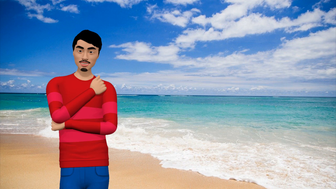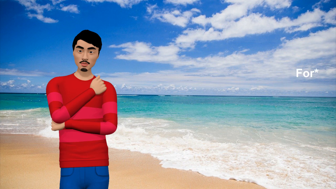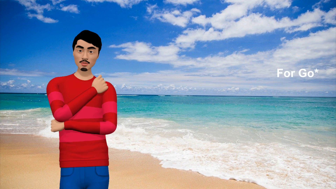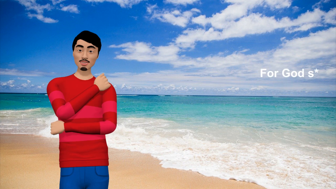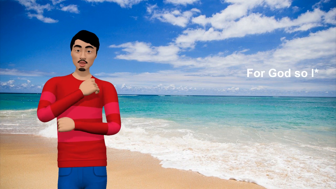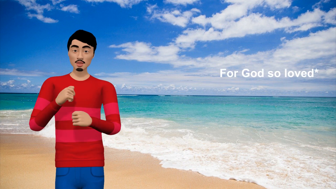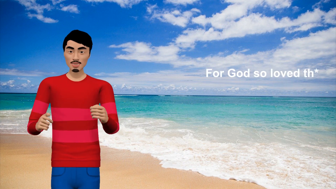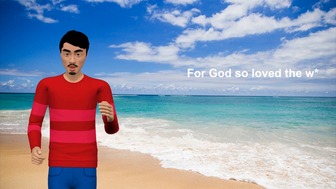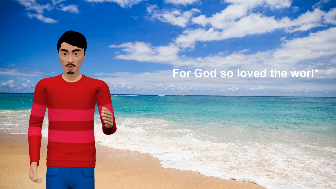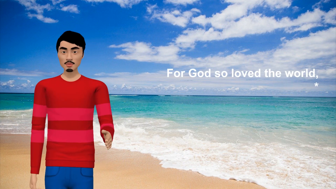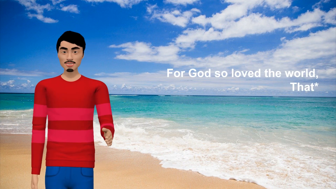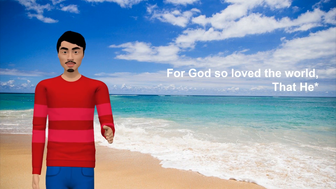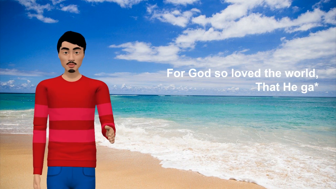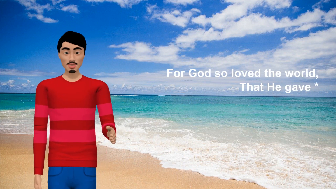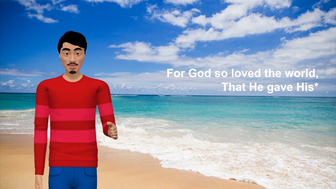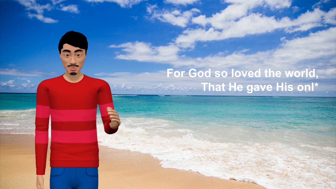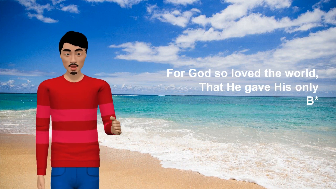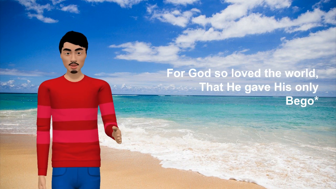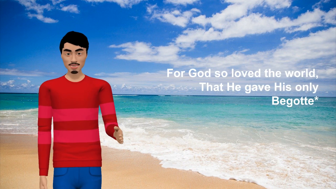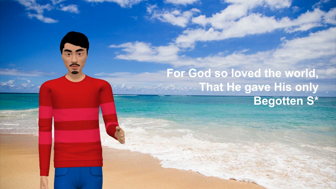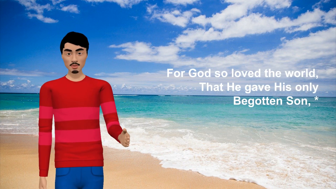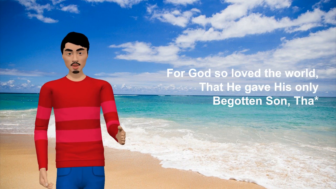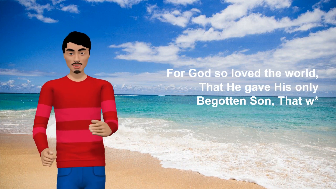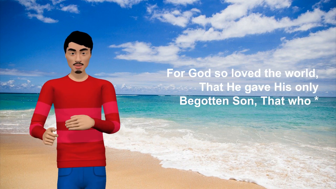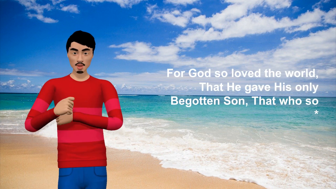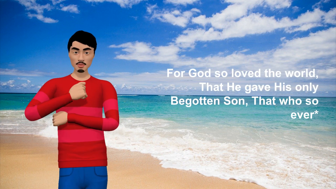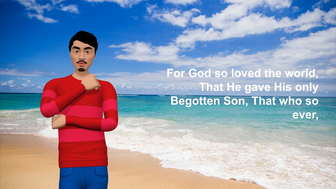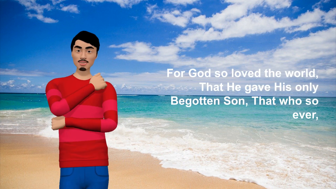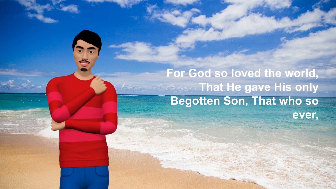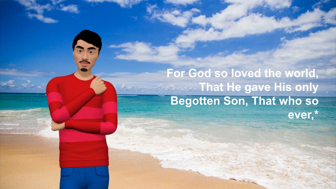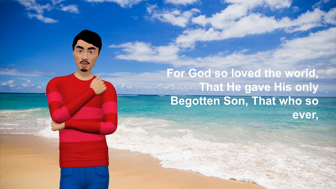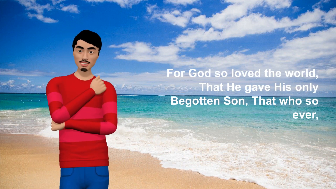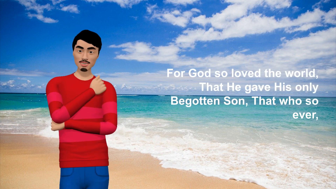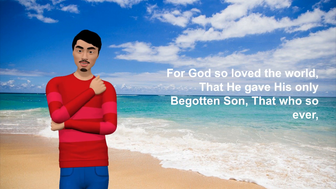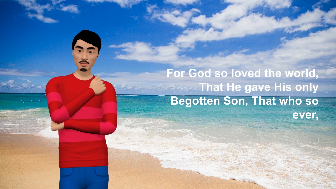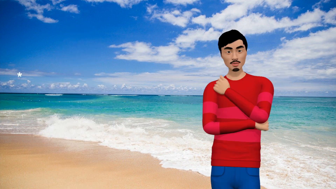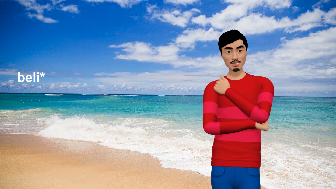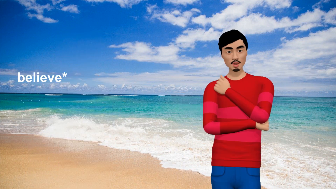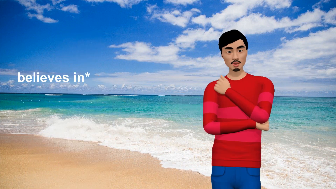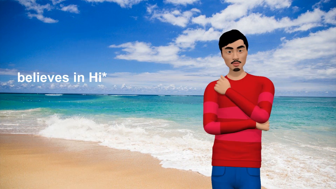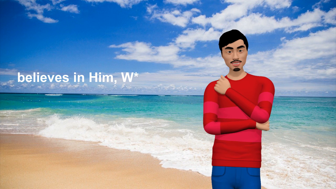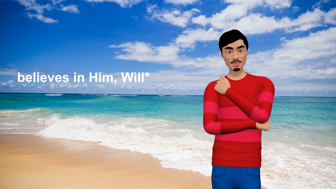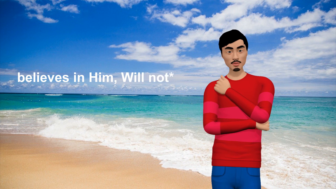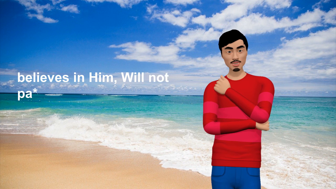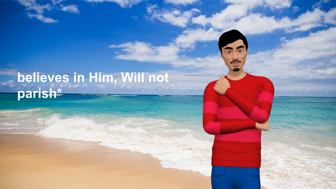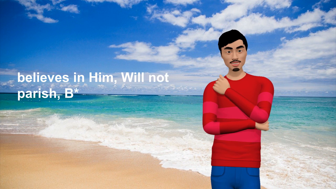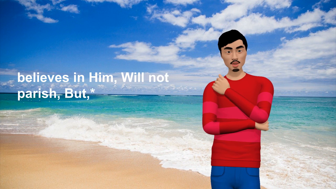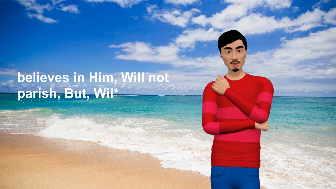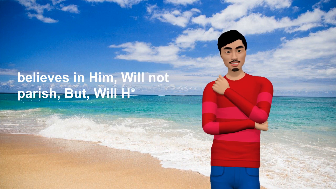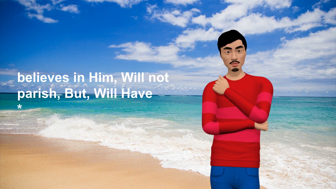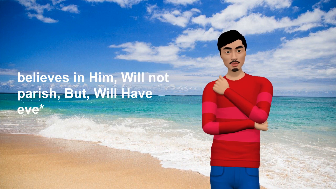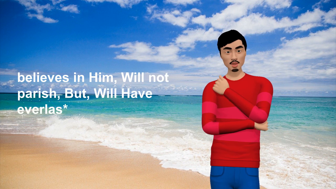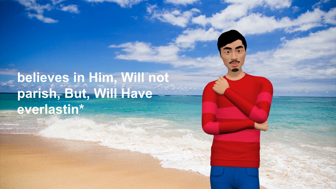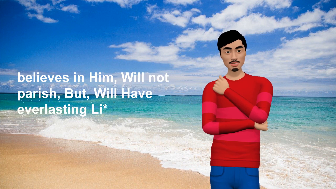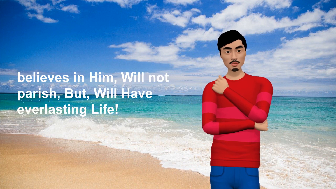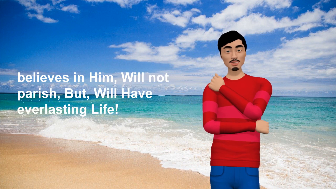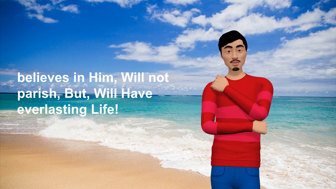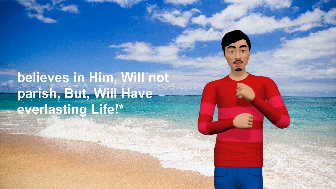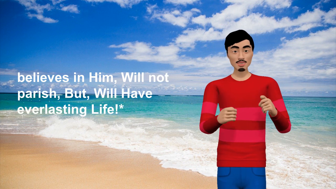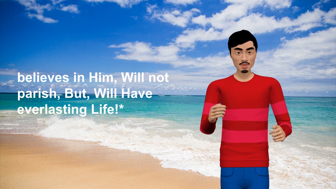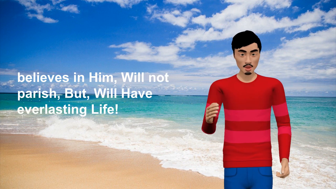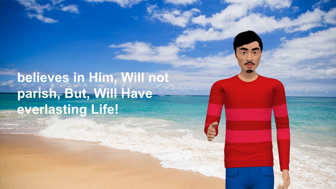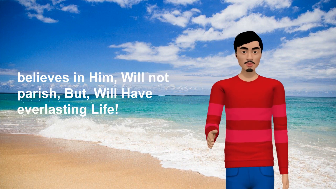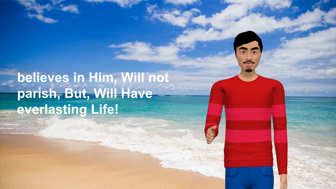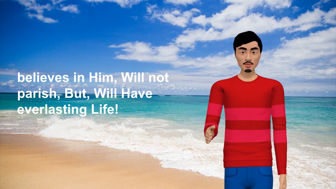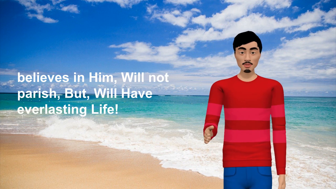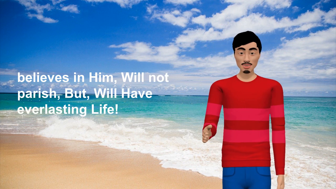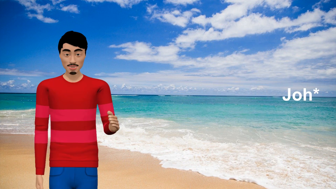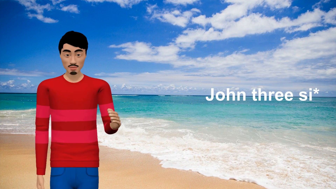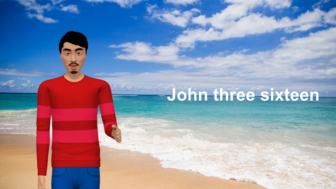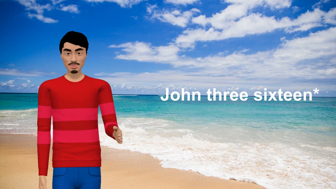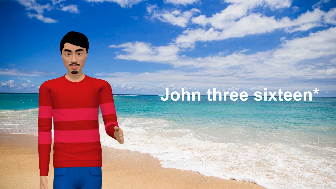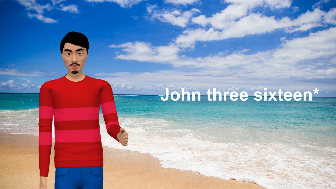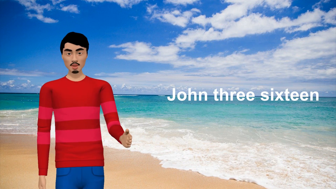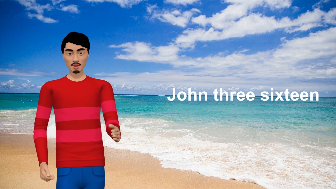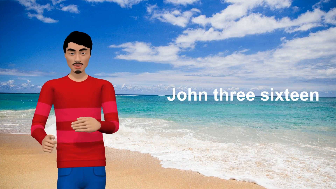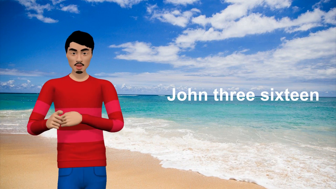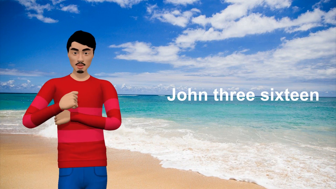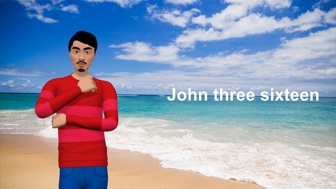God Loves Us This Much!